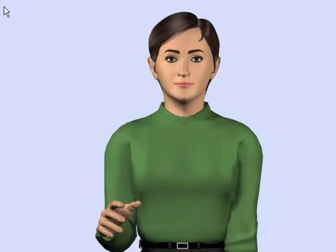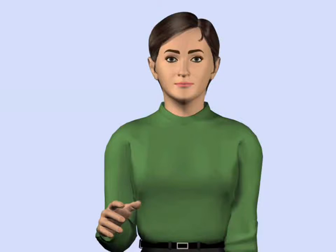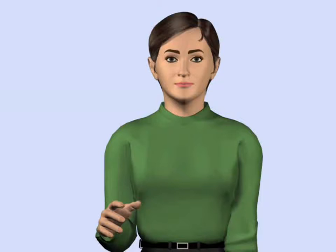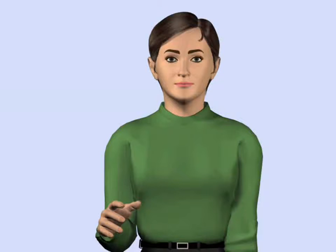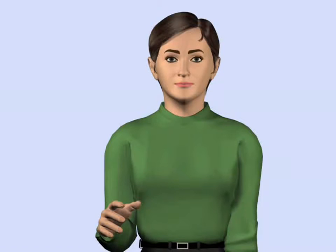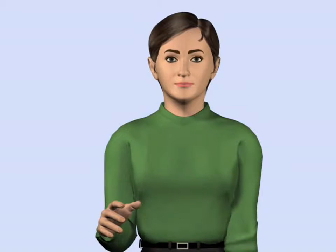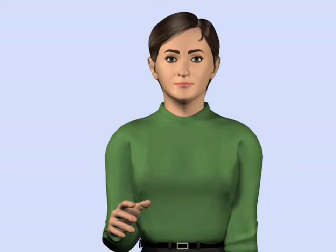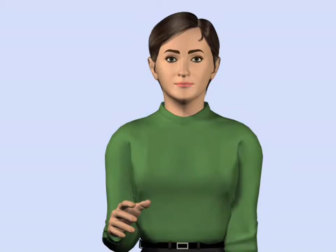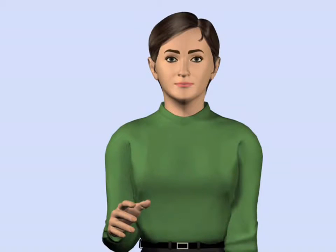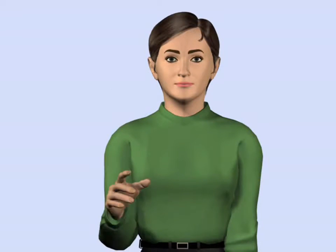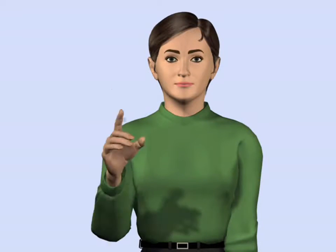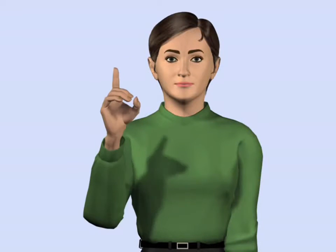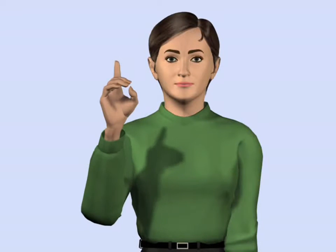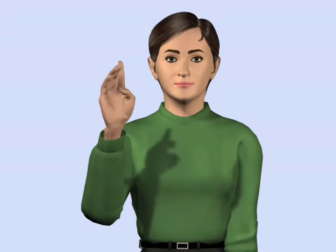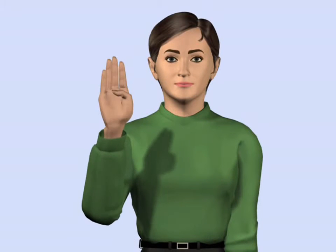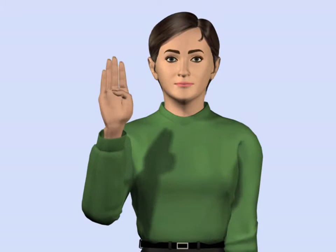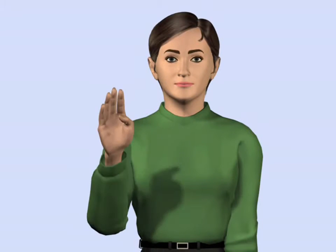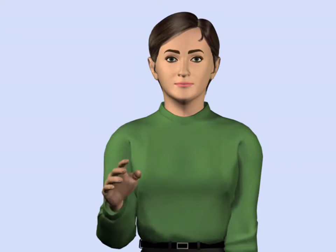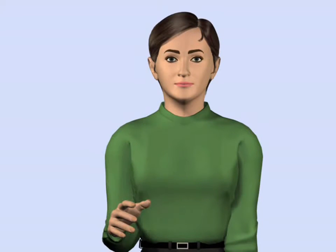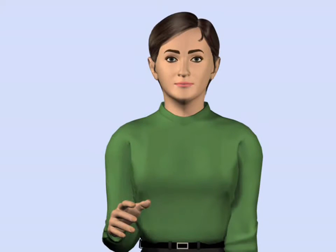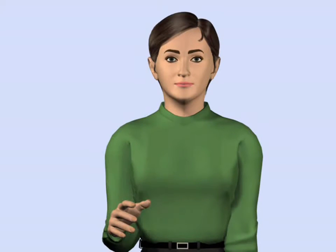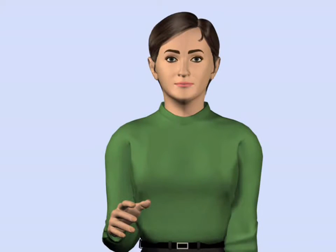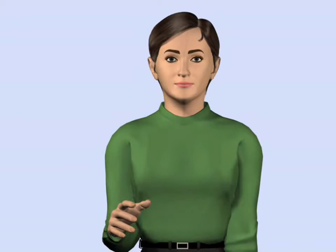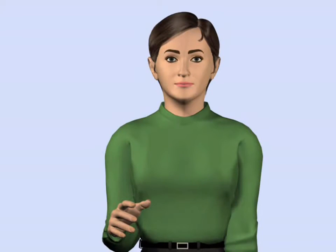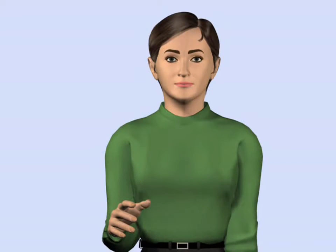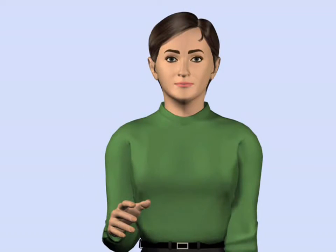defensive back